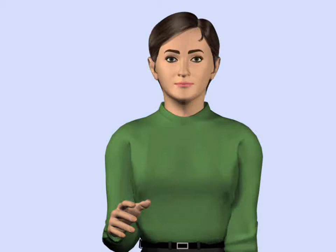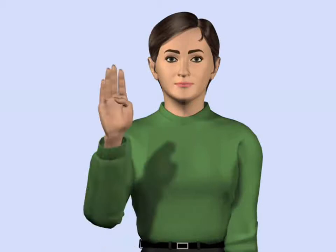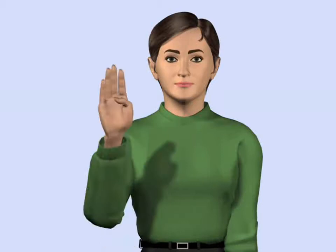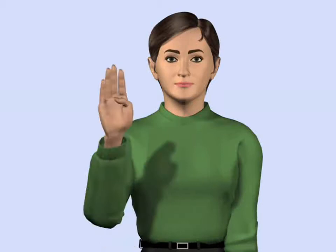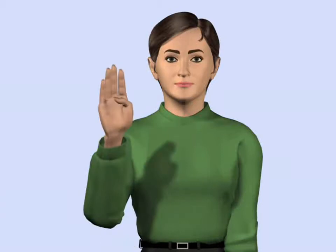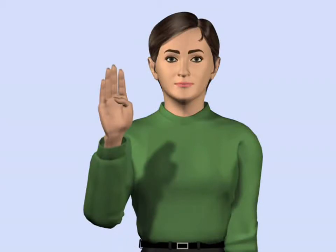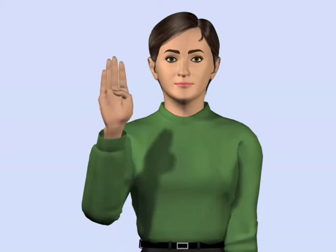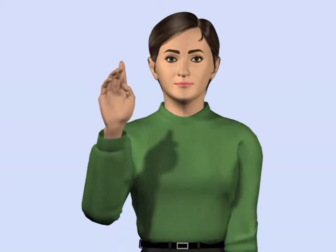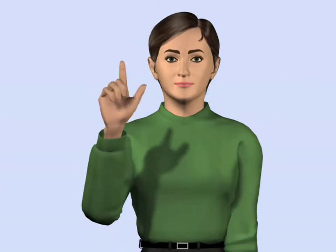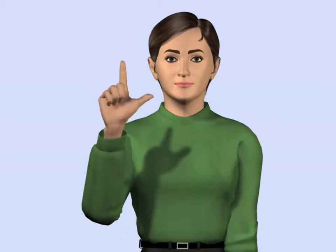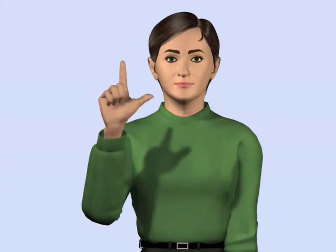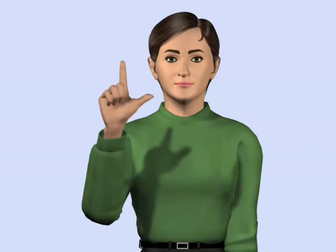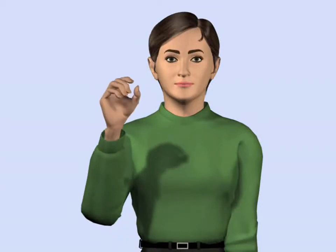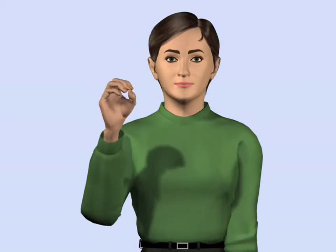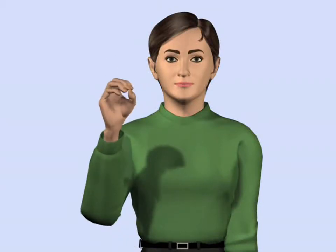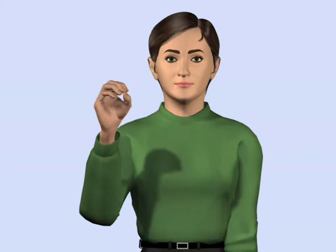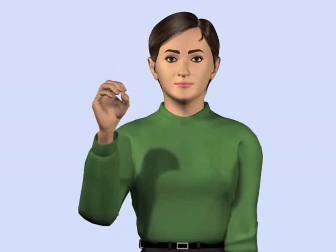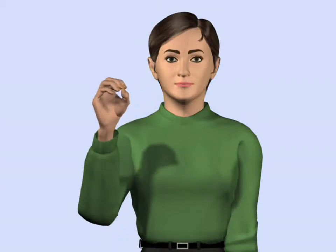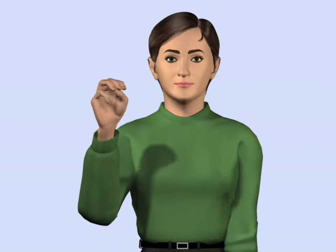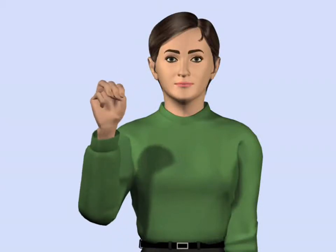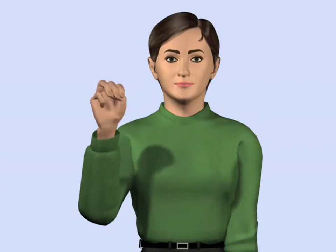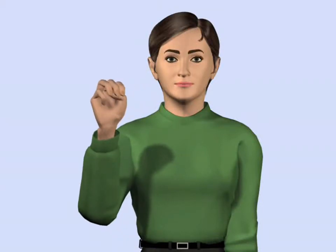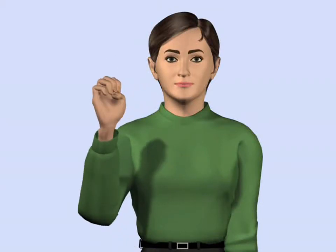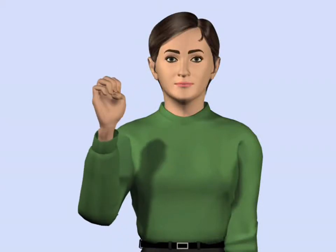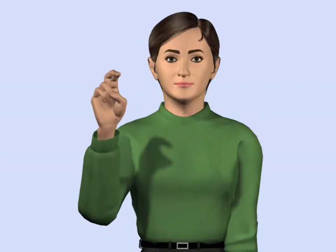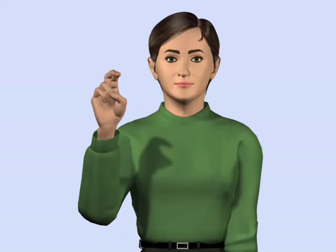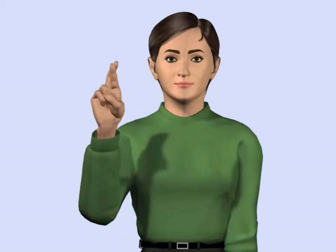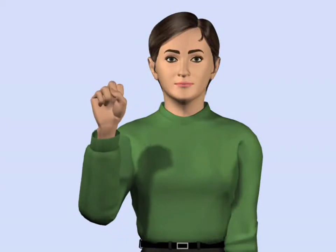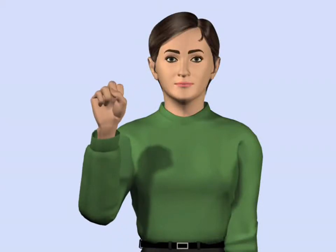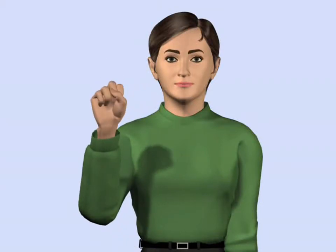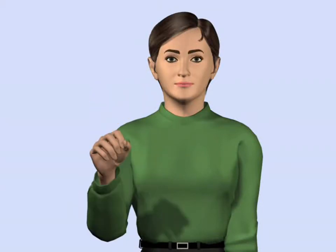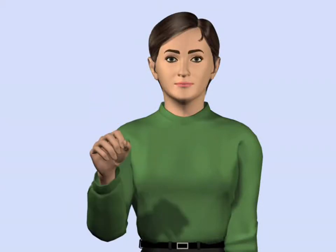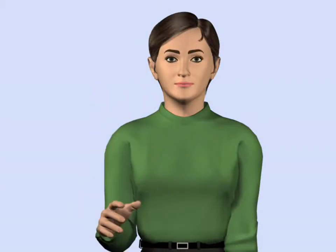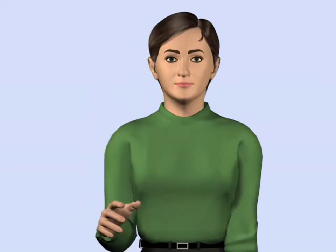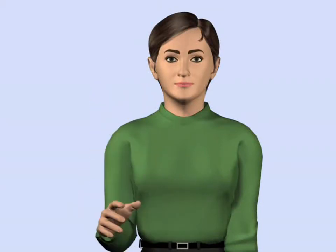bloomers